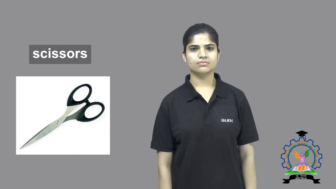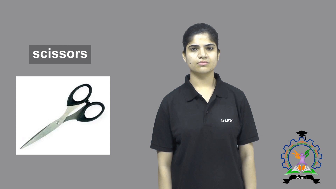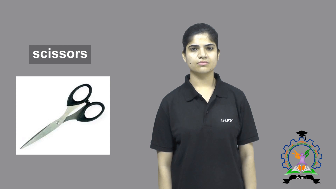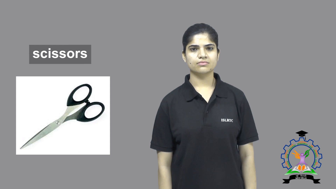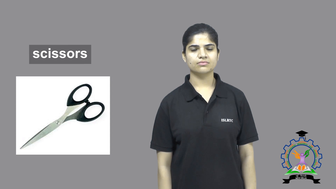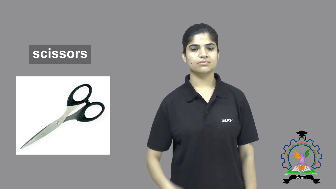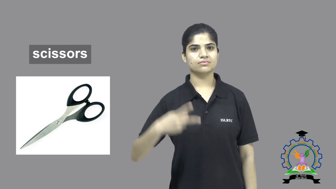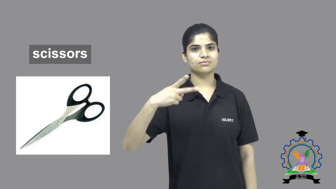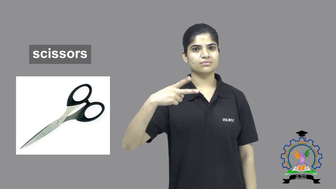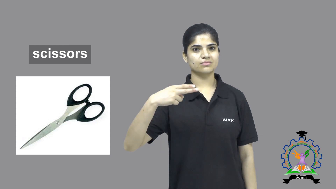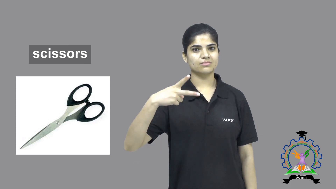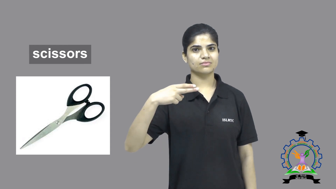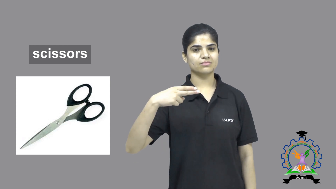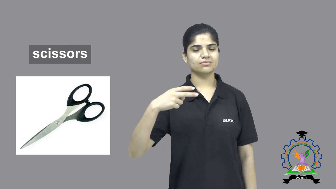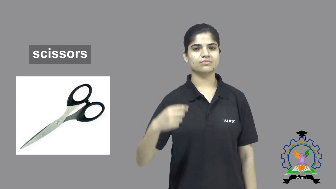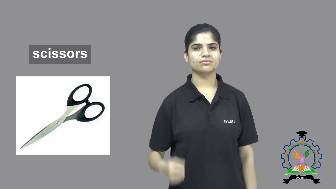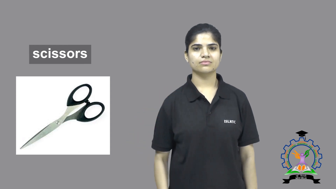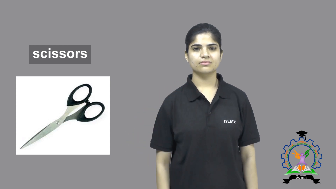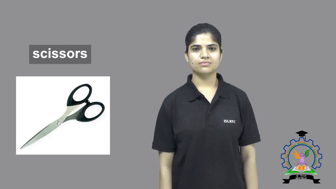scissors